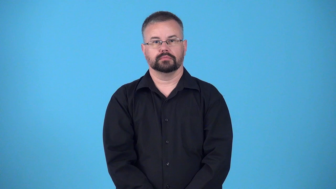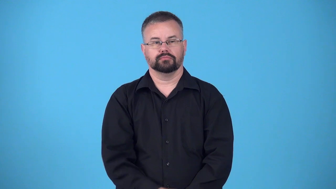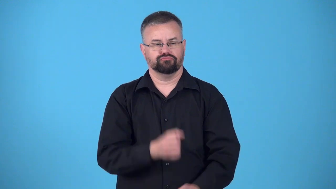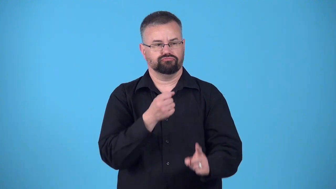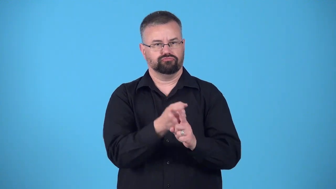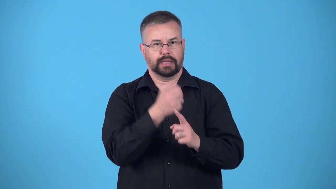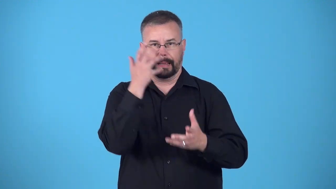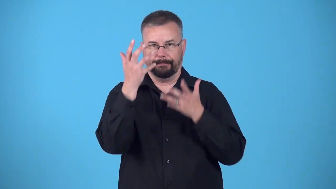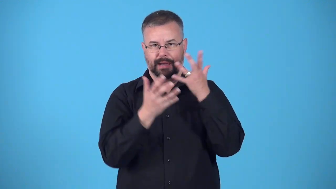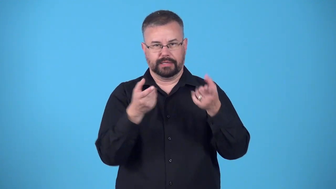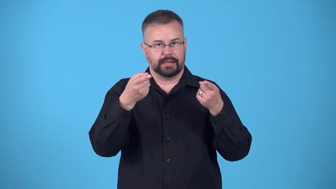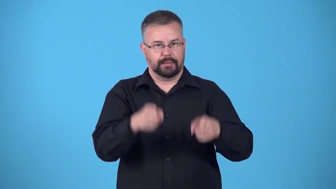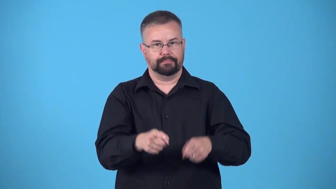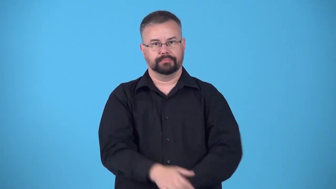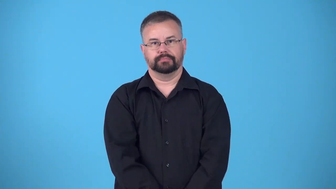spectacle